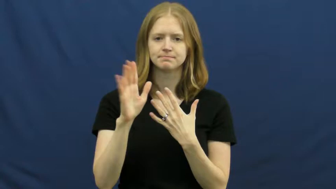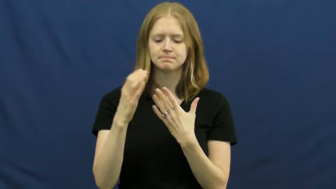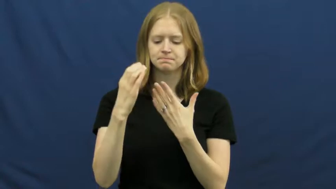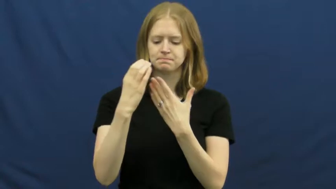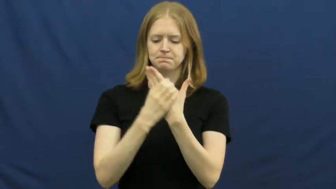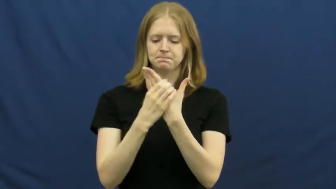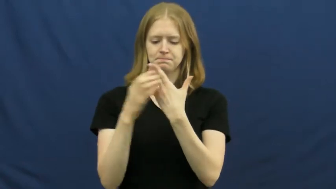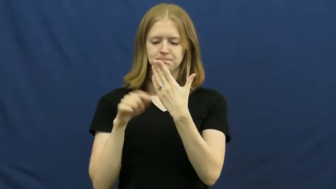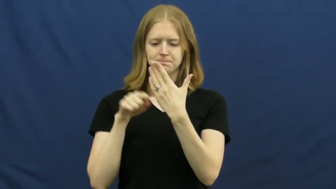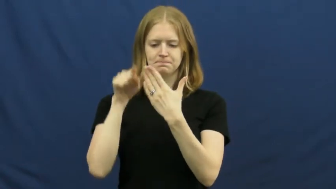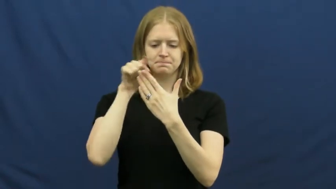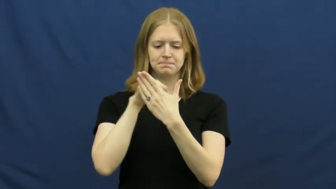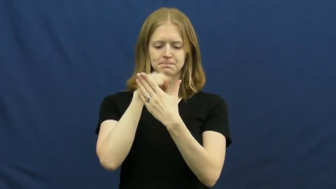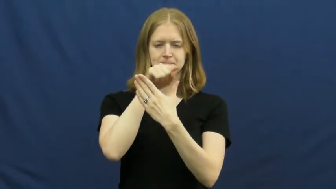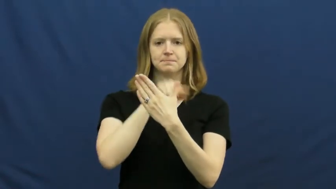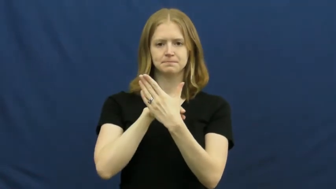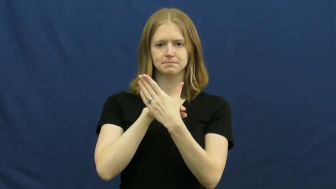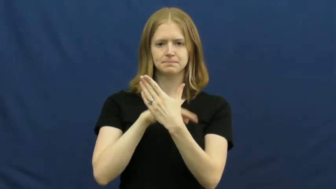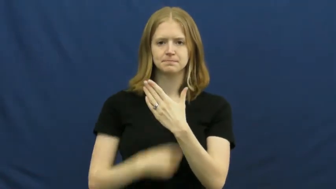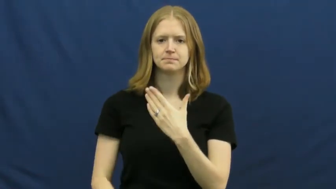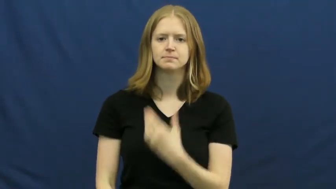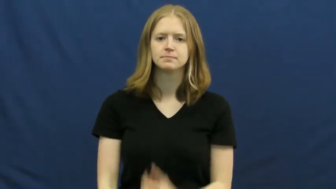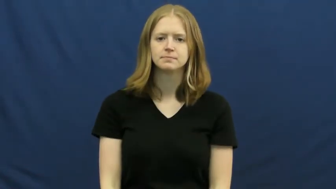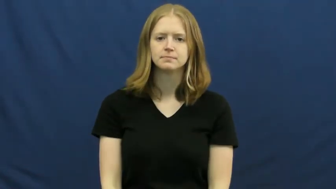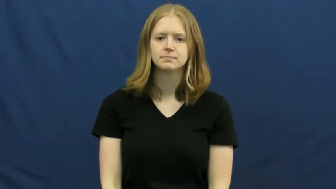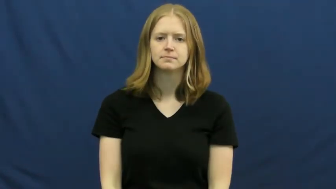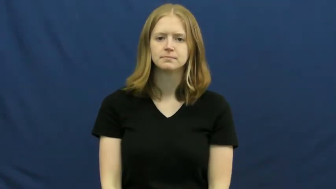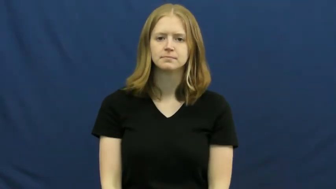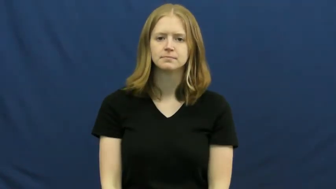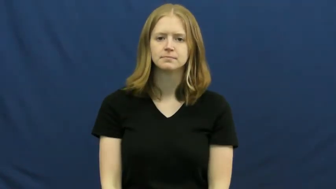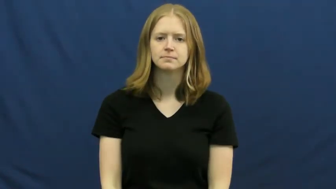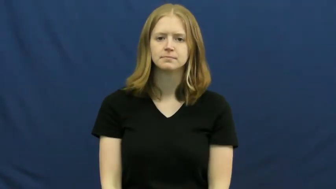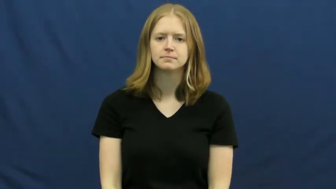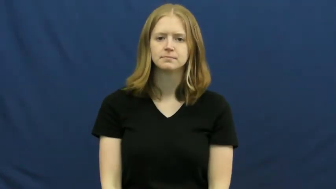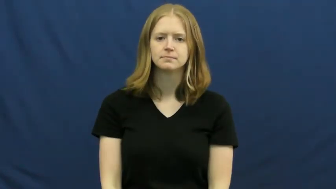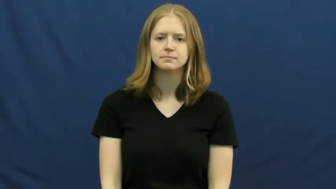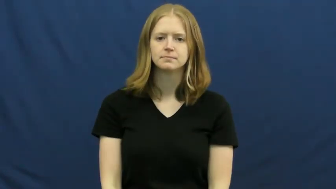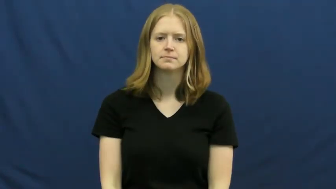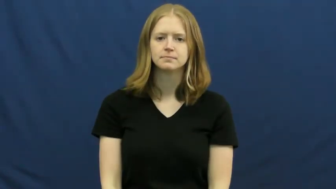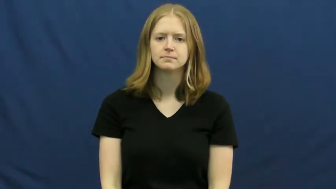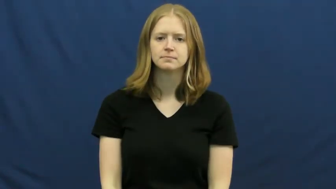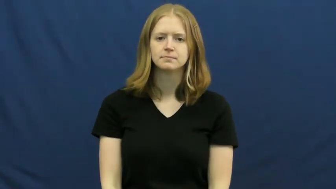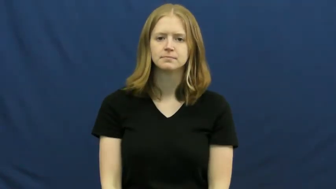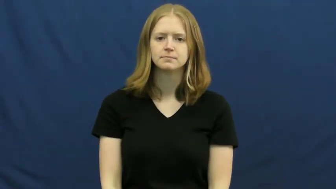mitten